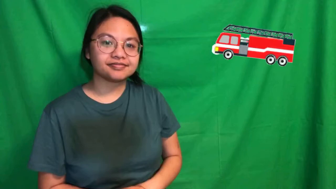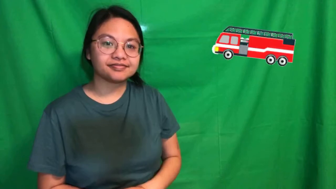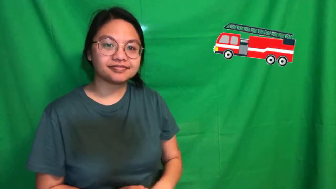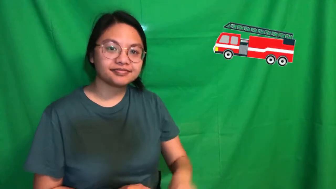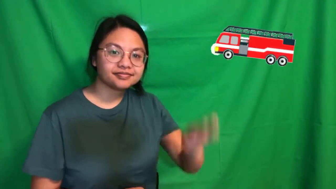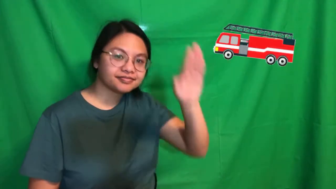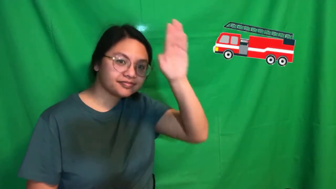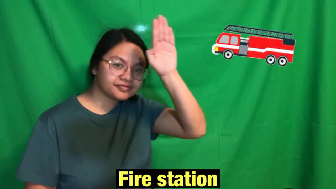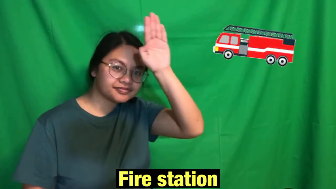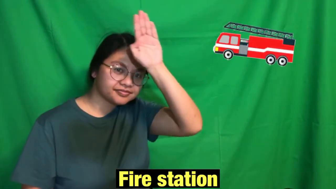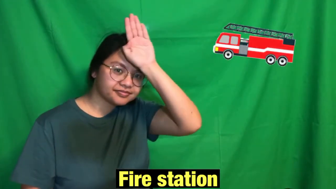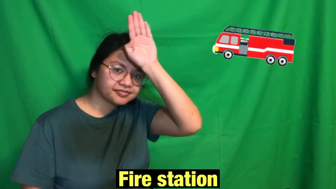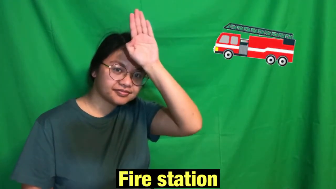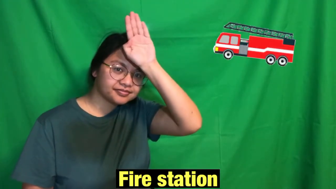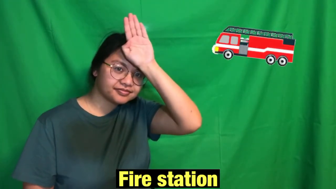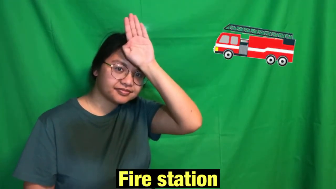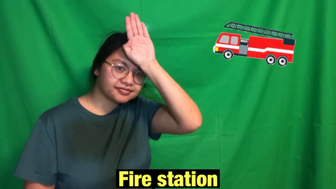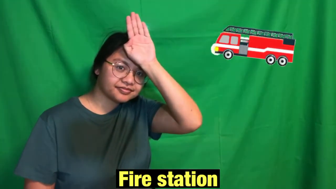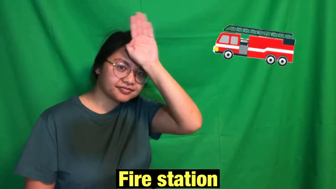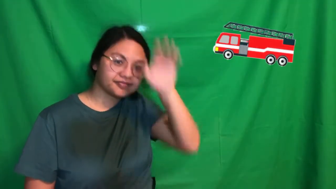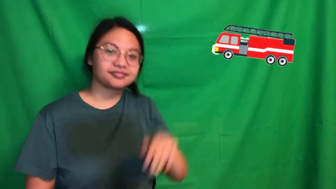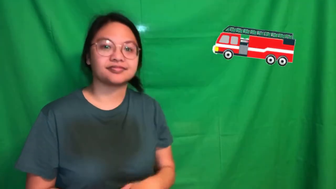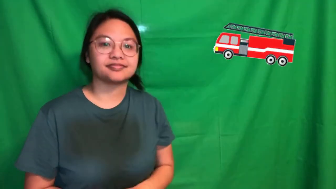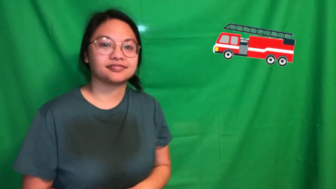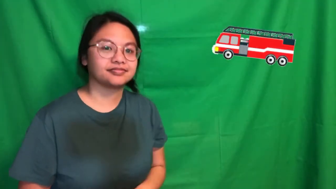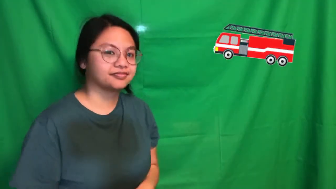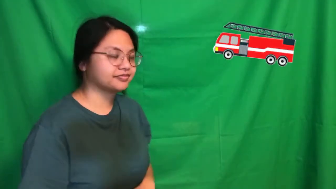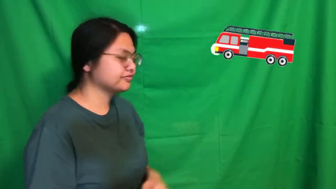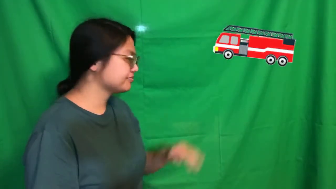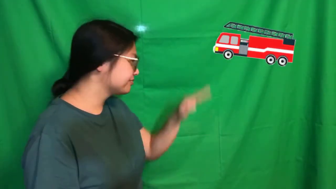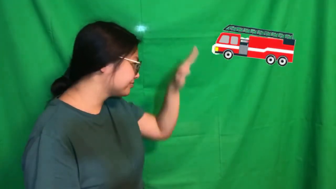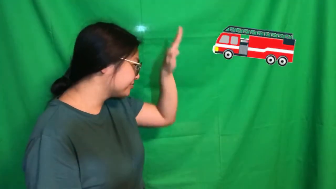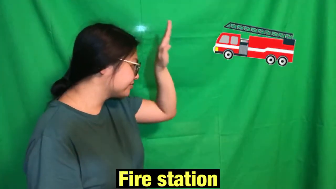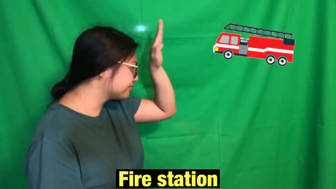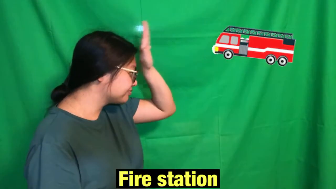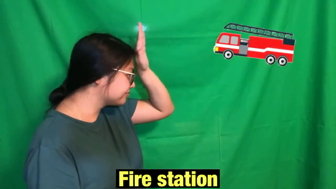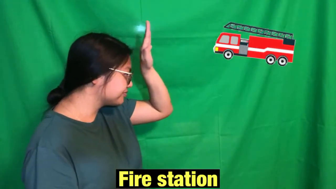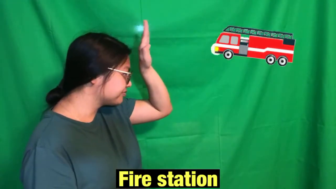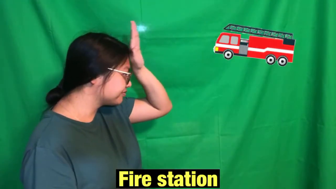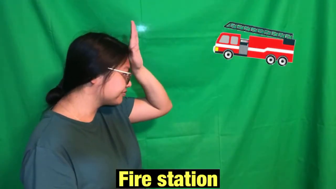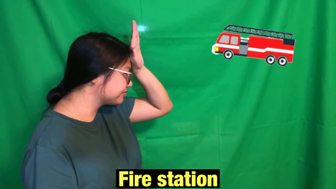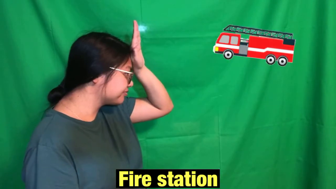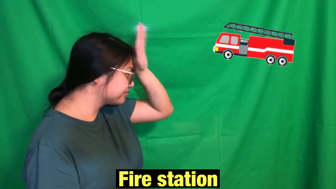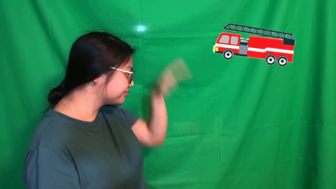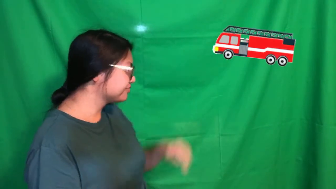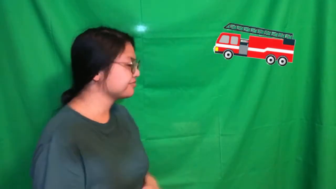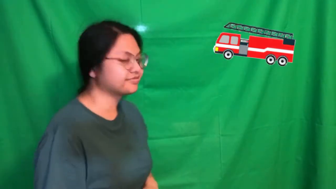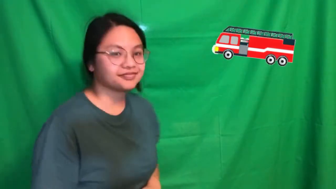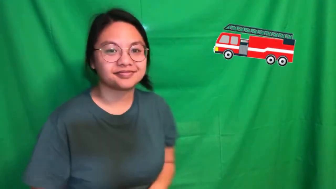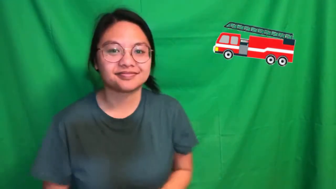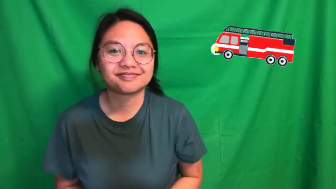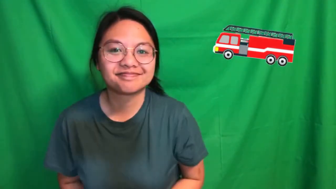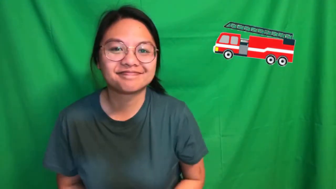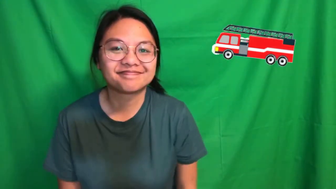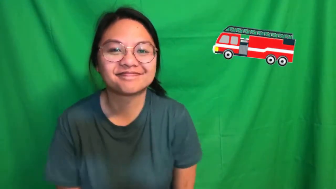FIRE STATION